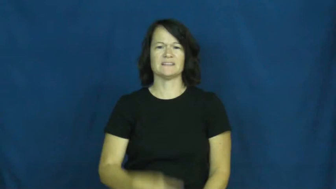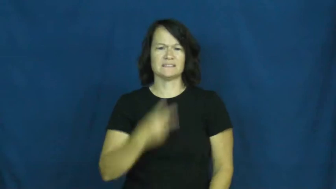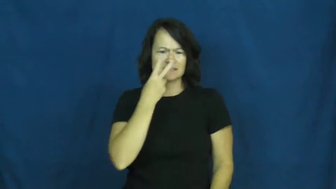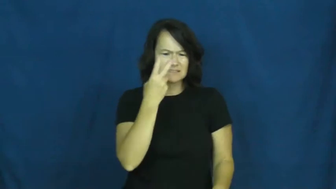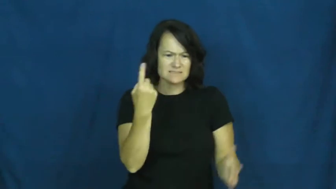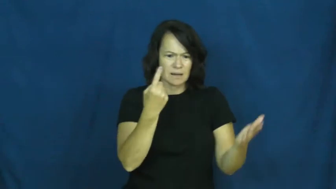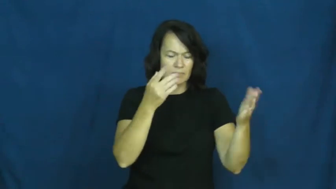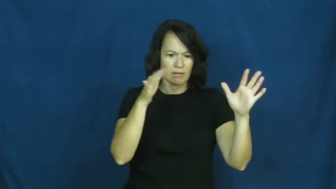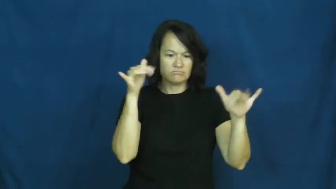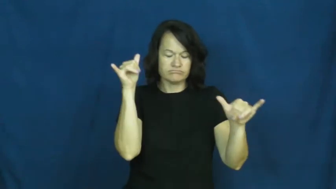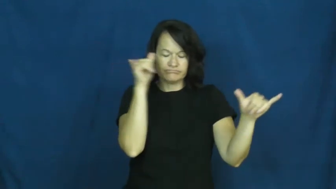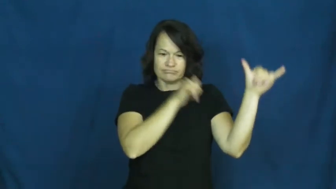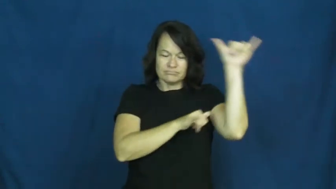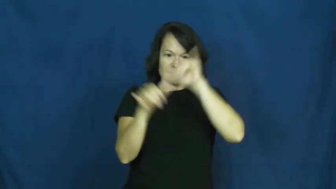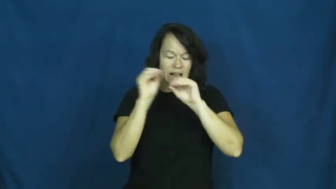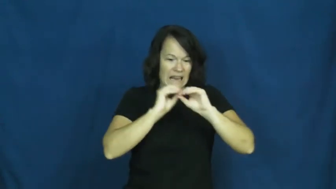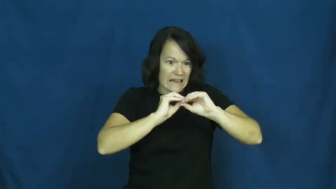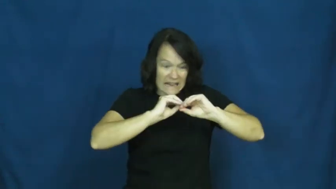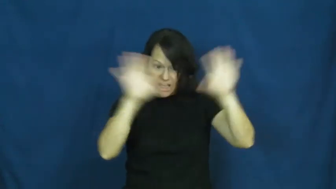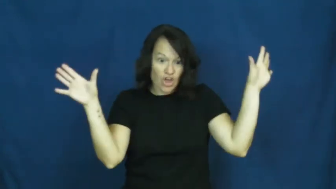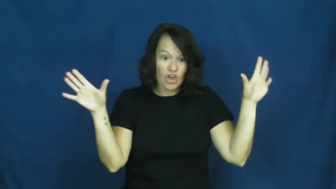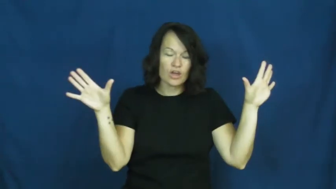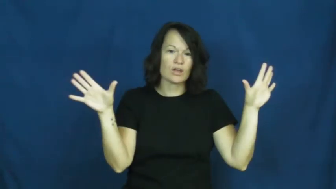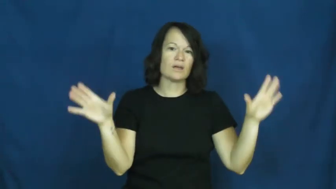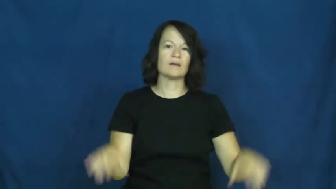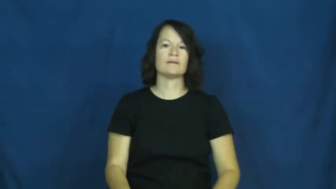bird's eye view